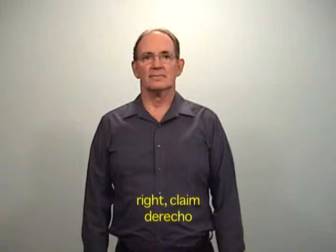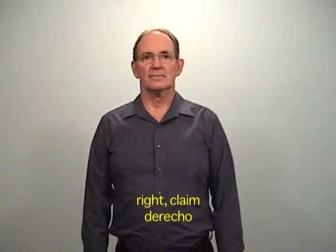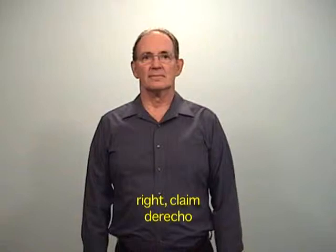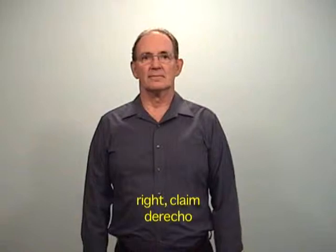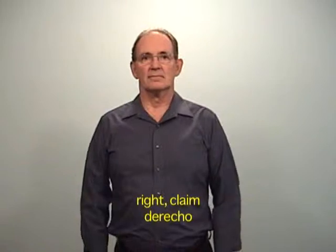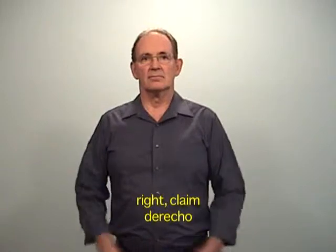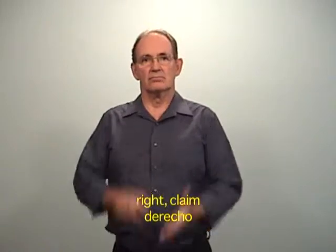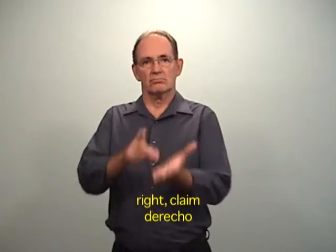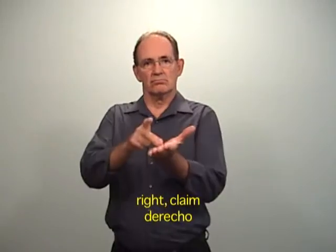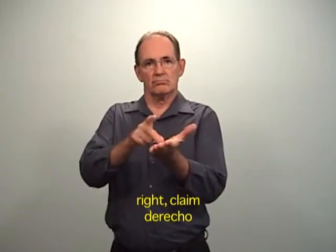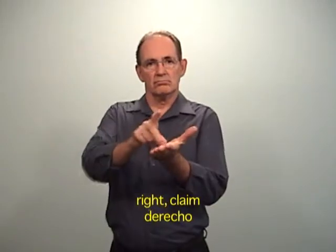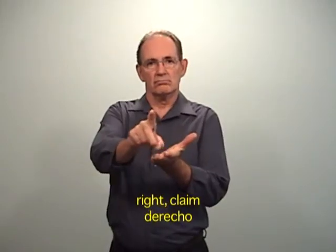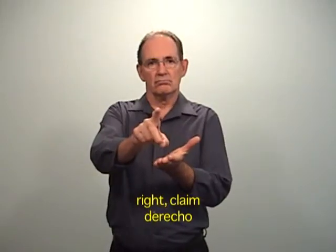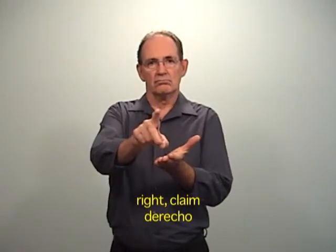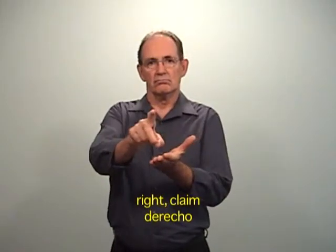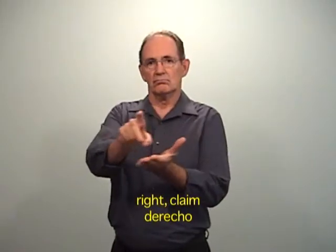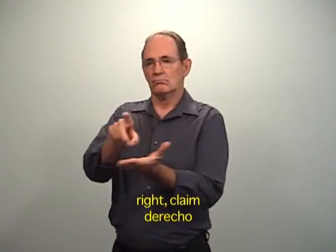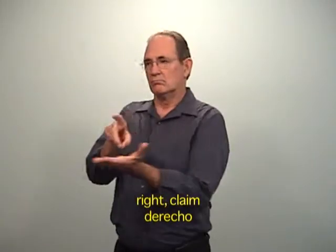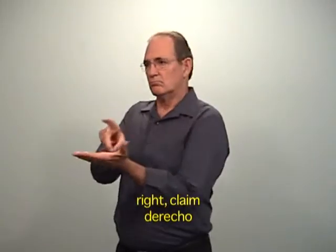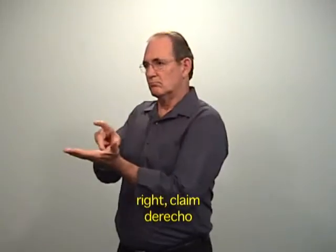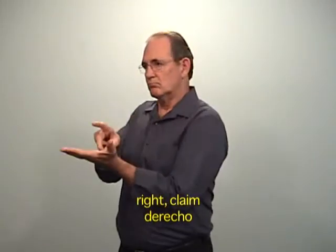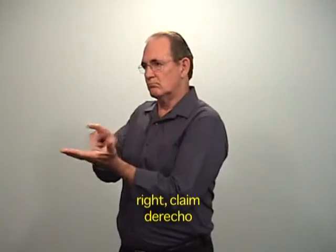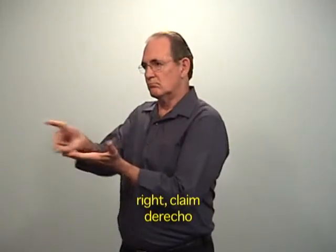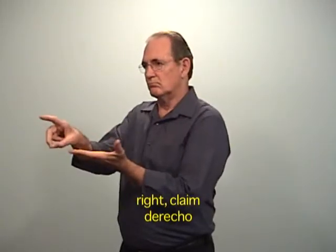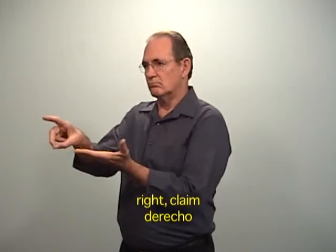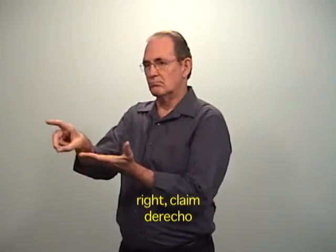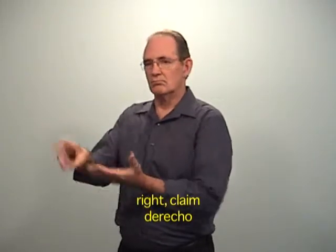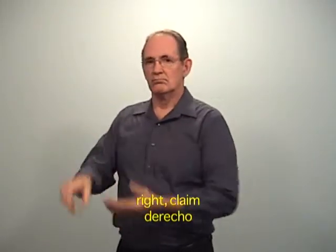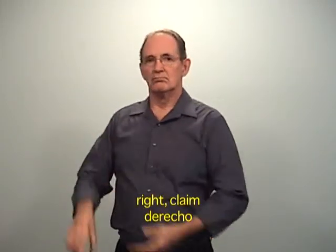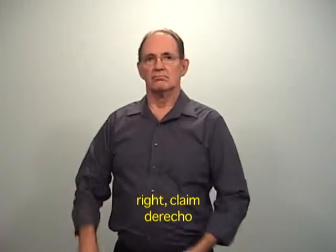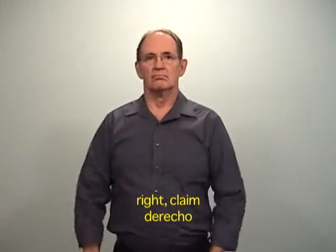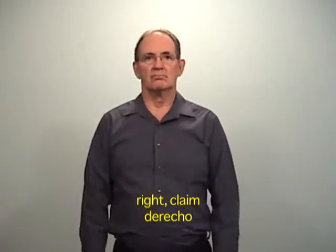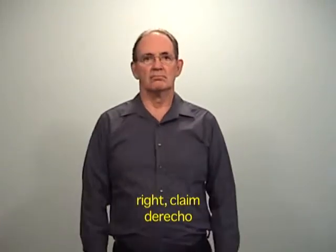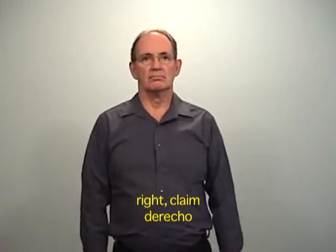Right, claim